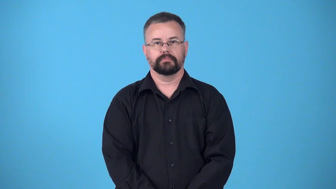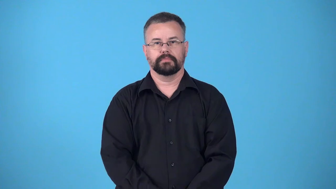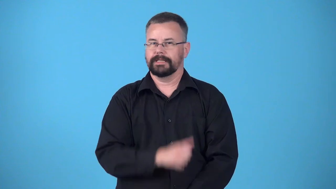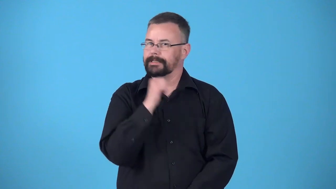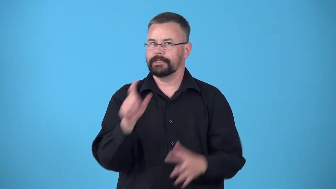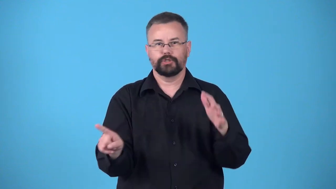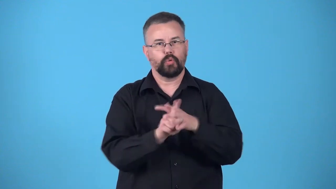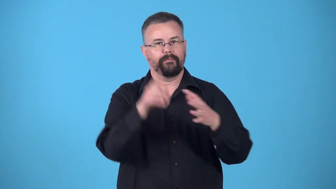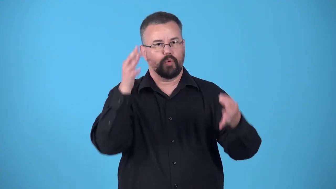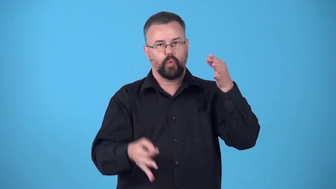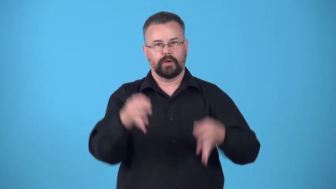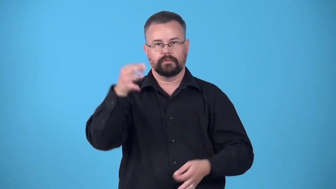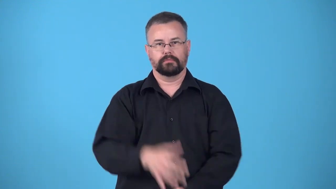default